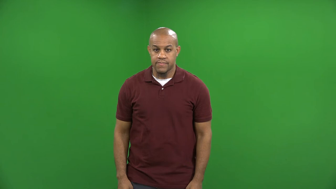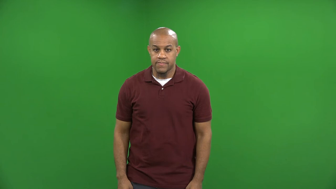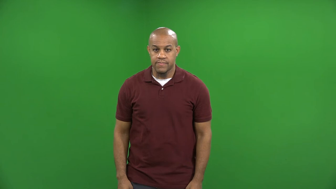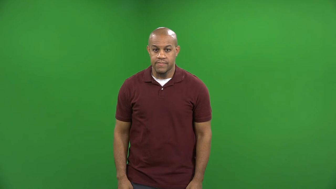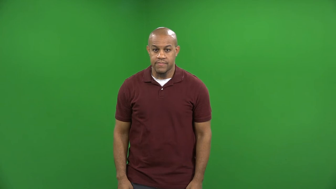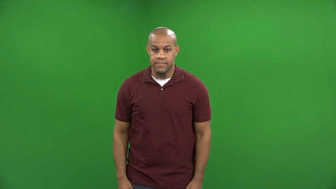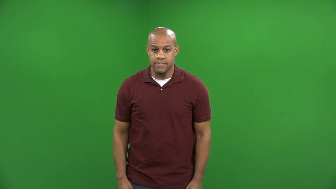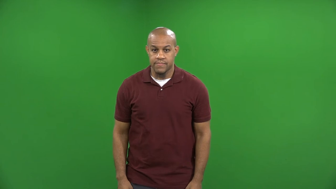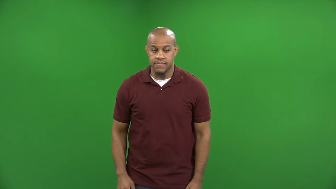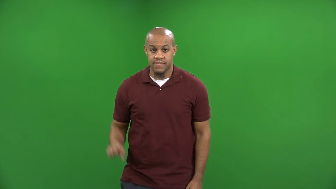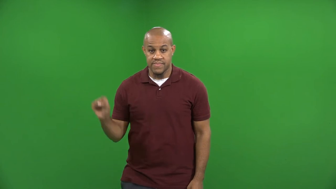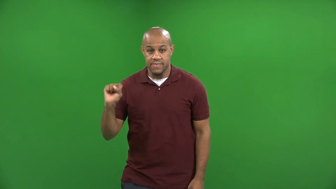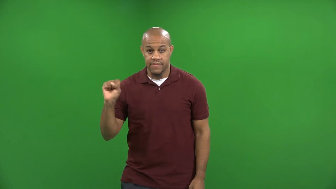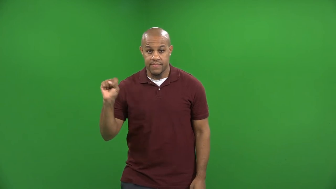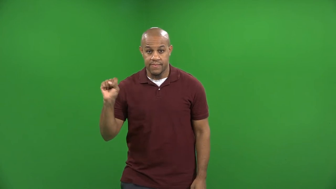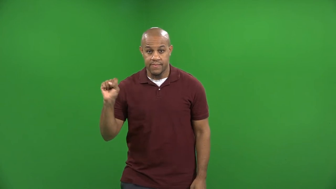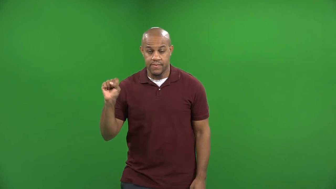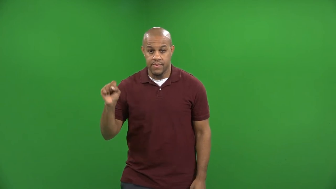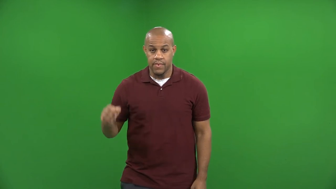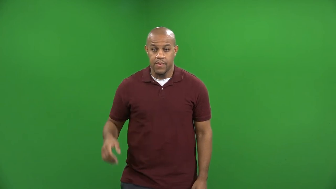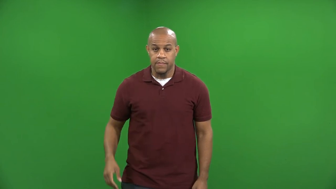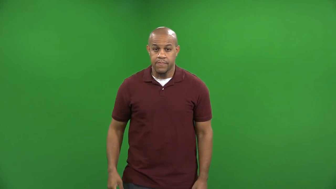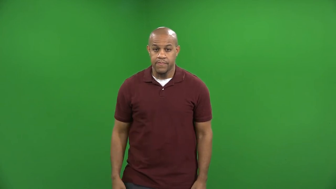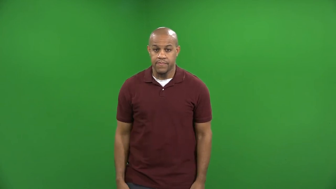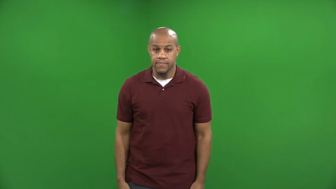safety